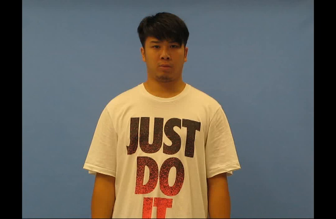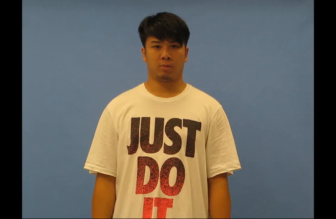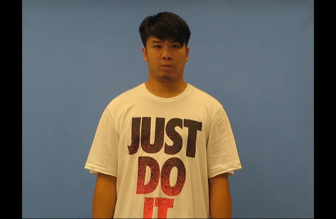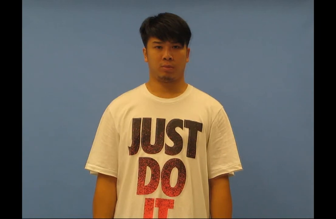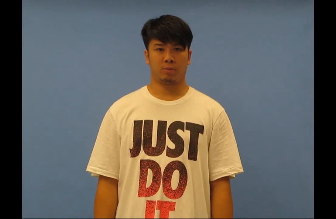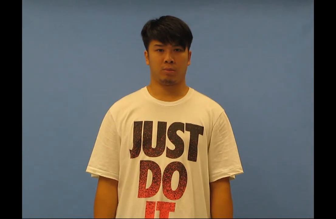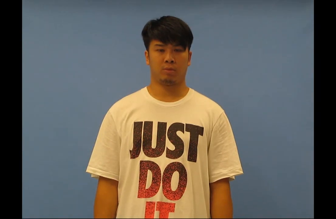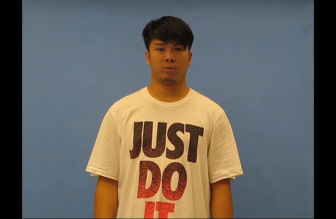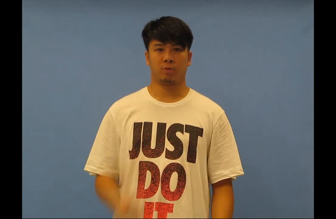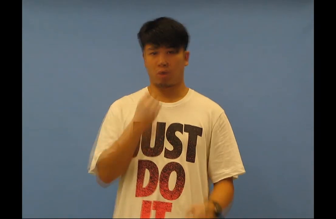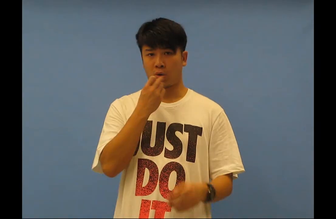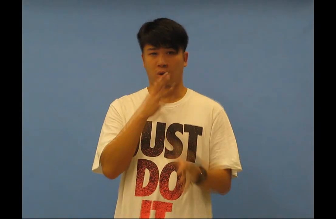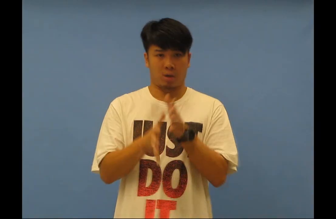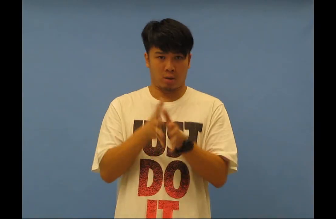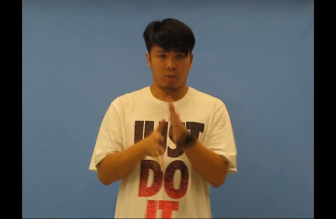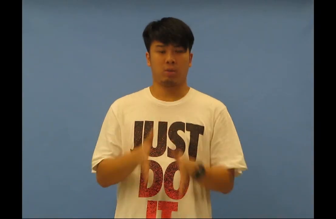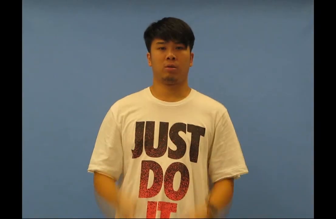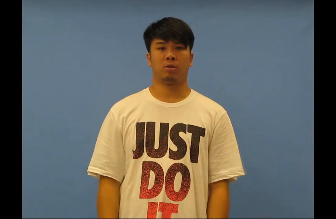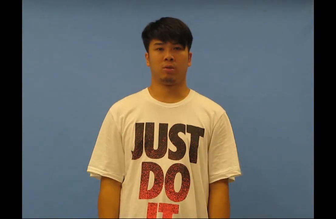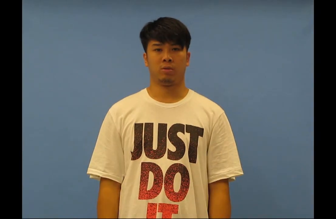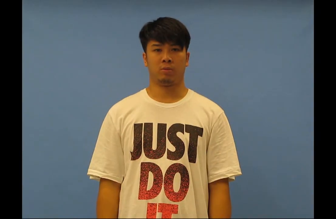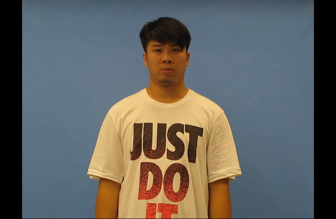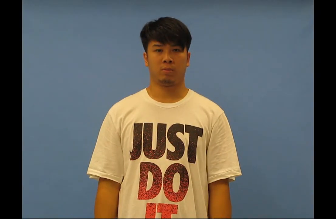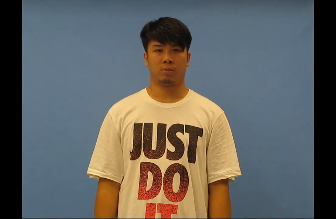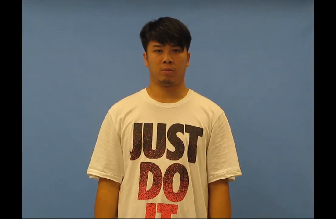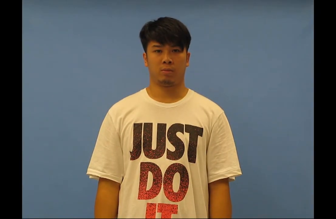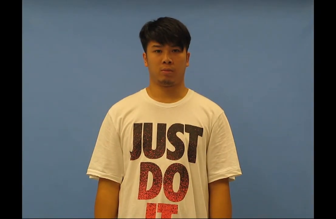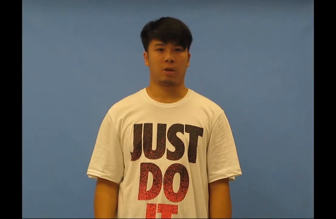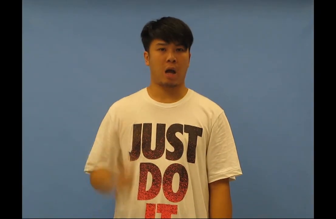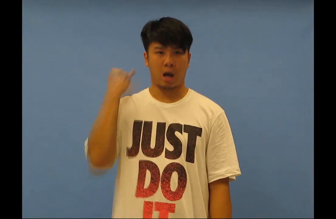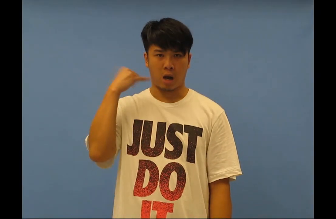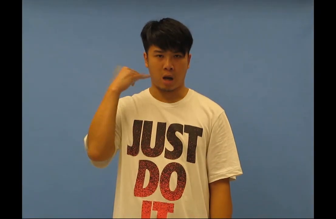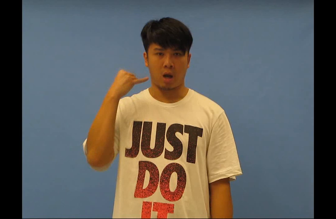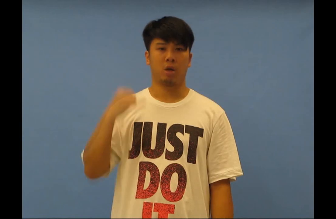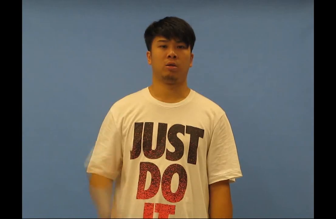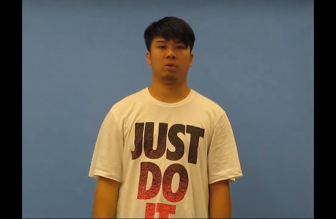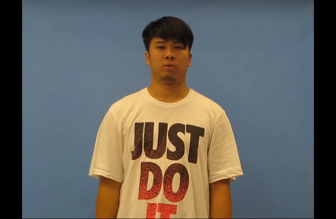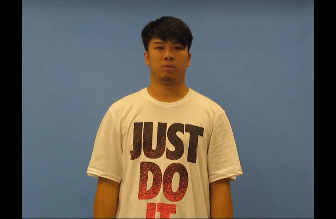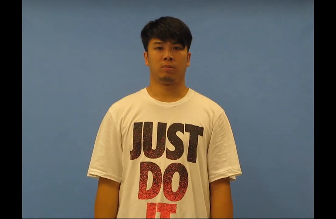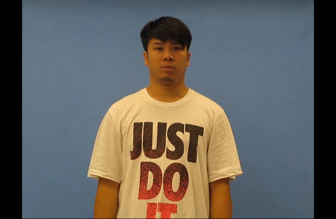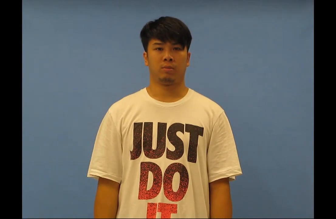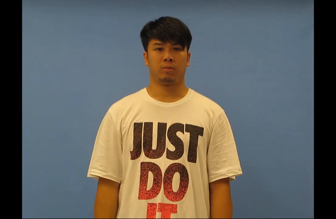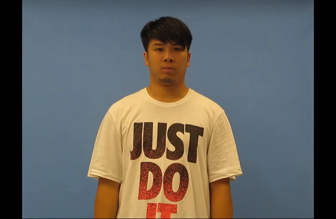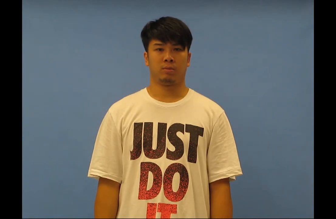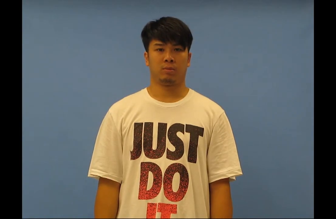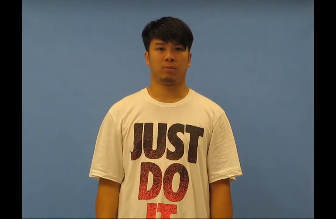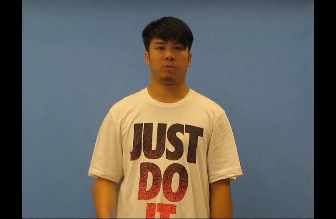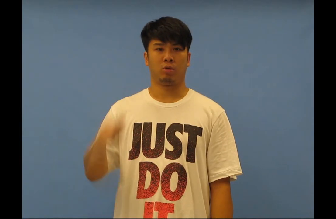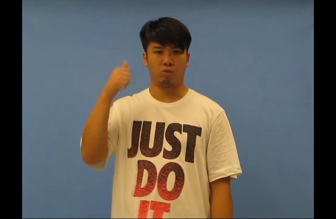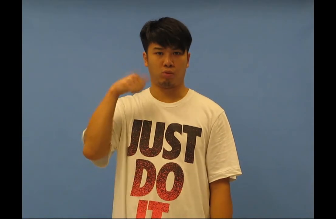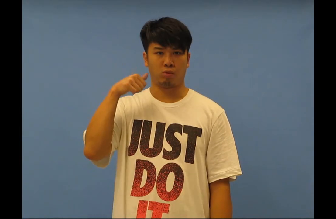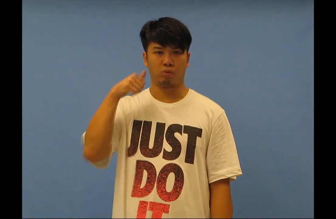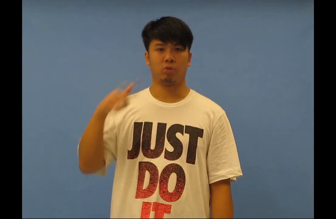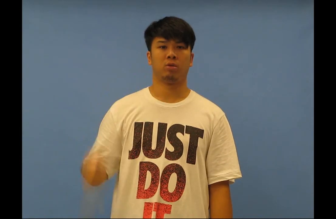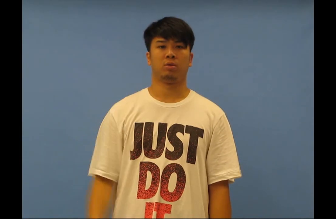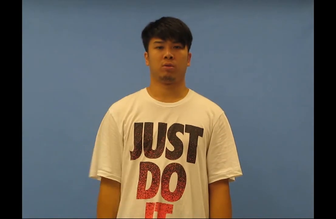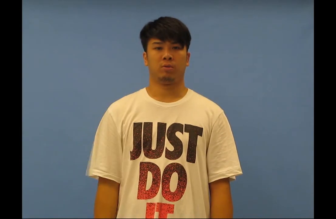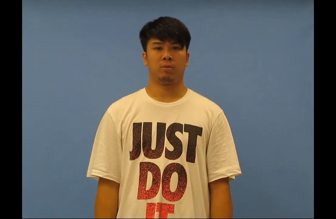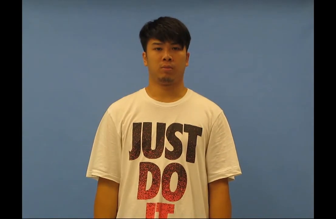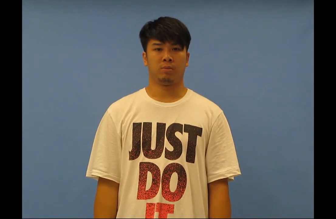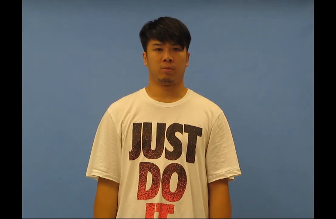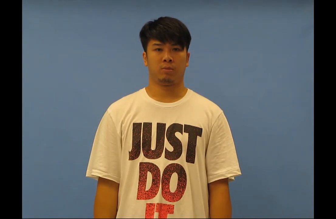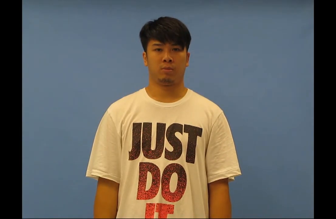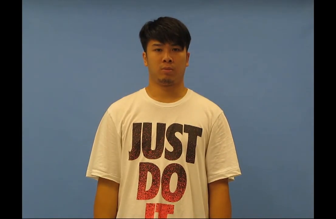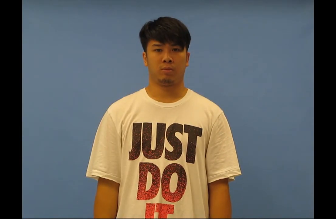Deaf&Hearing